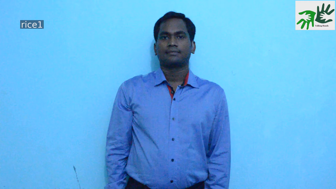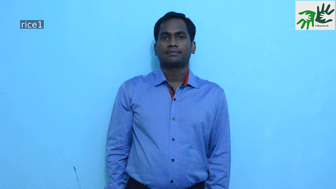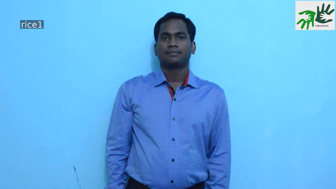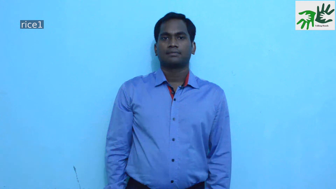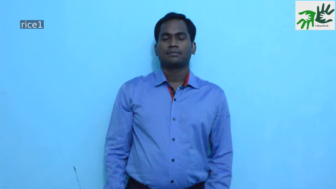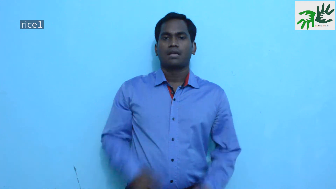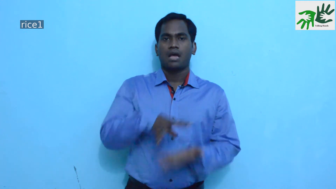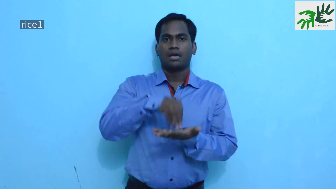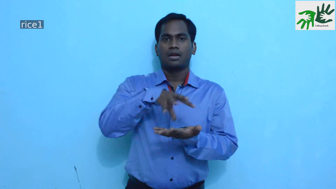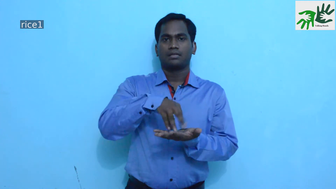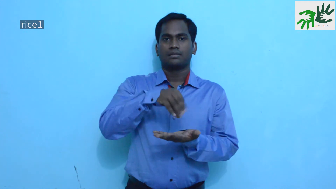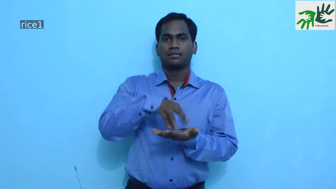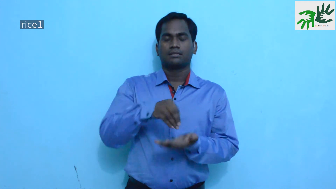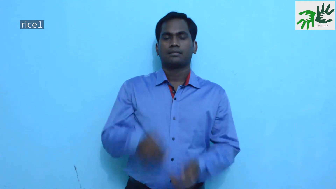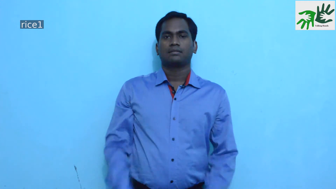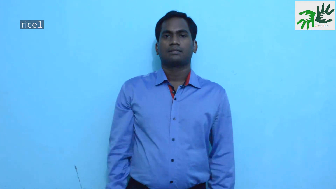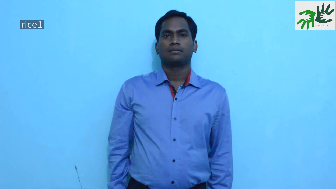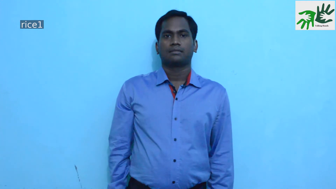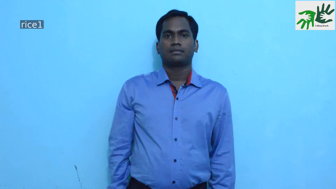rice